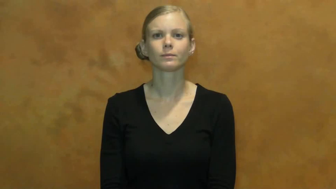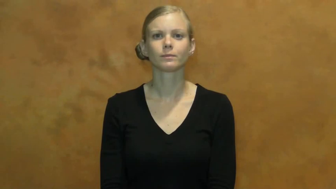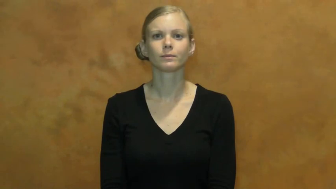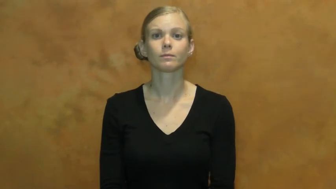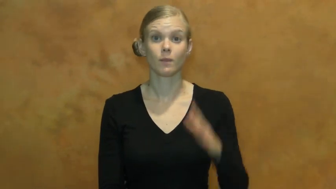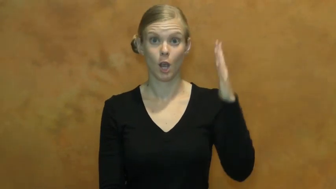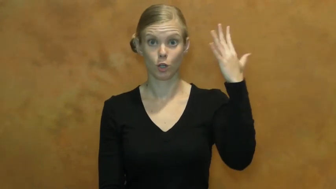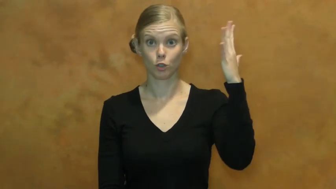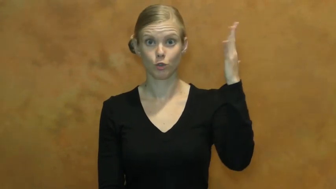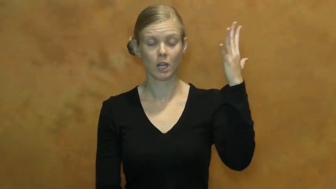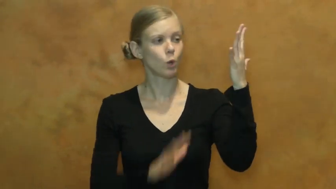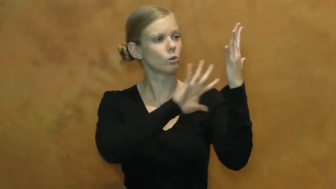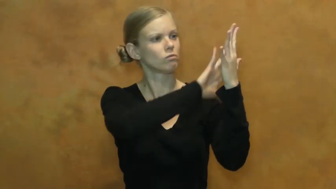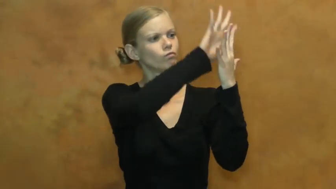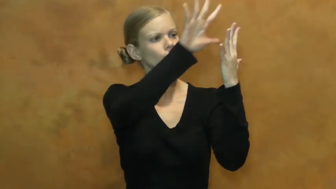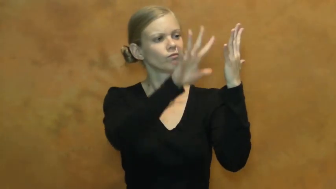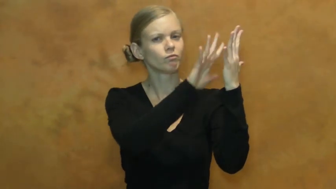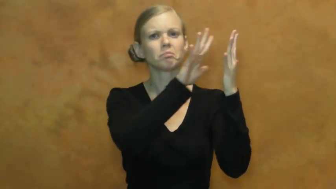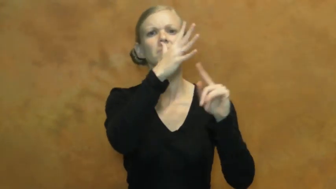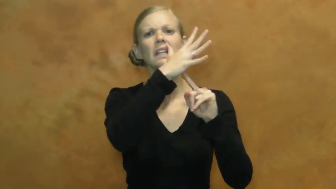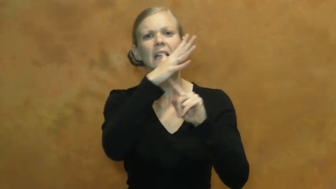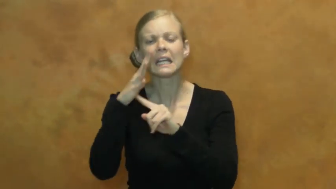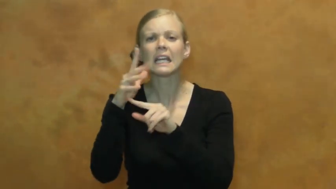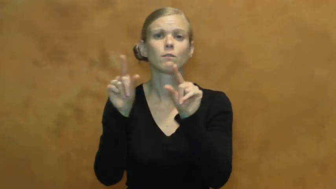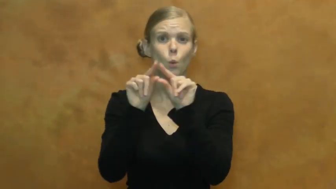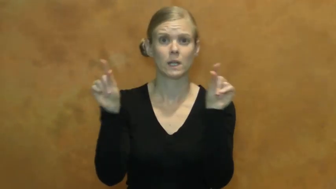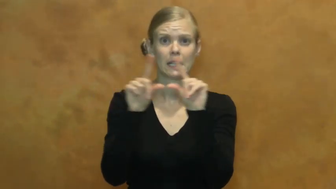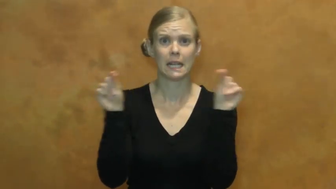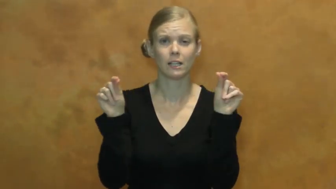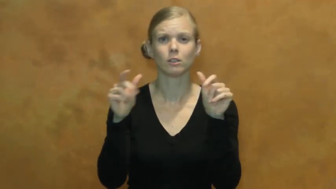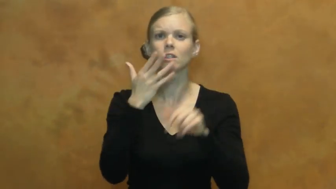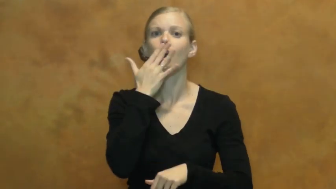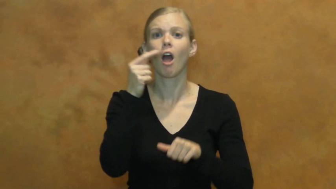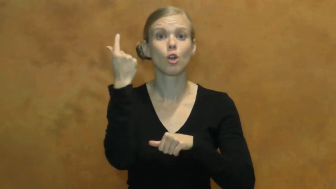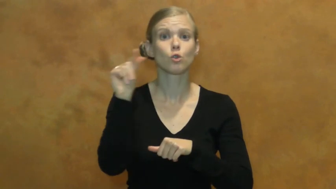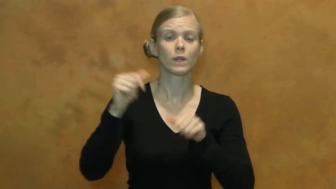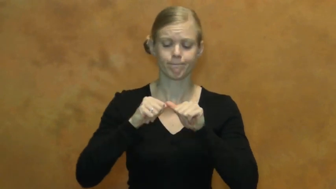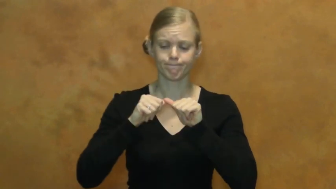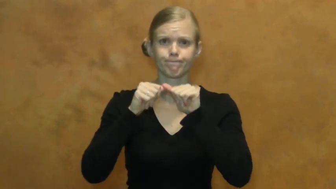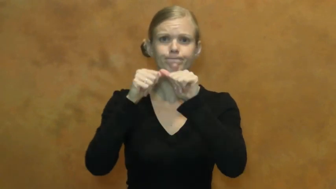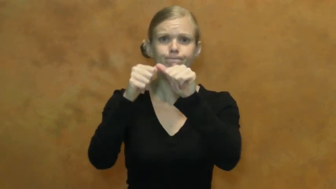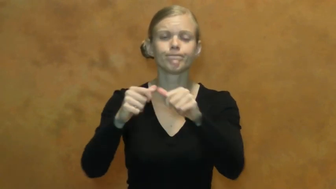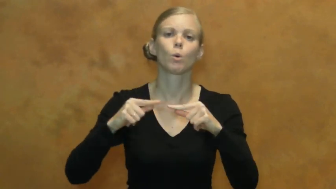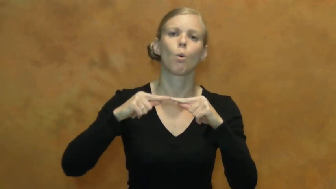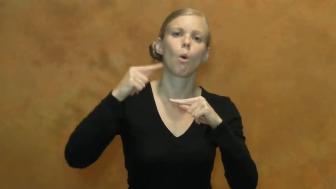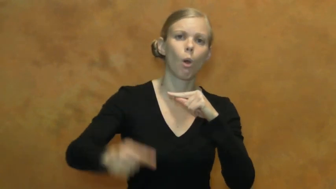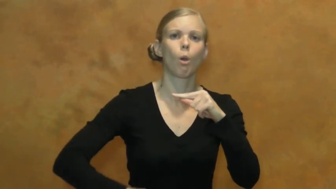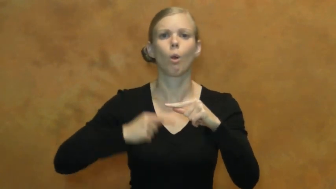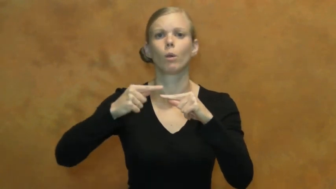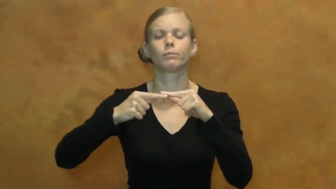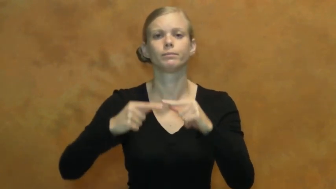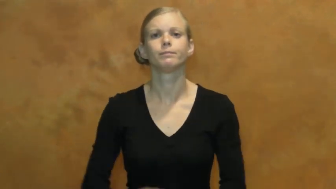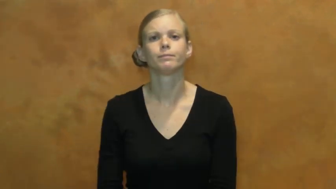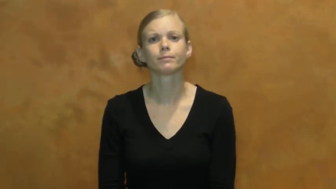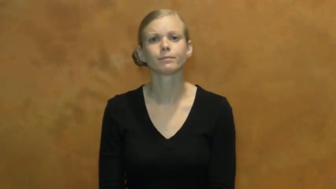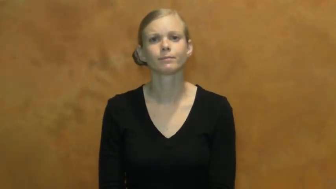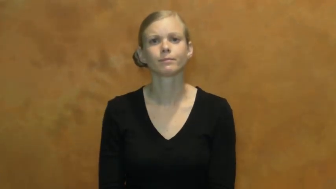evergreen tree